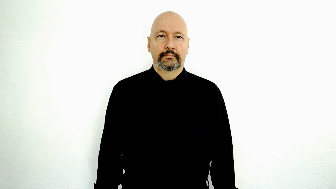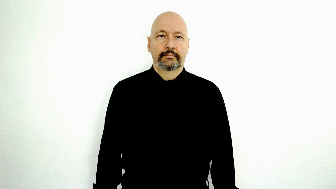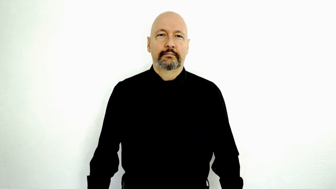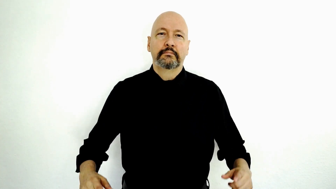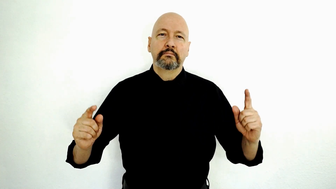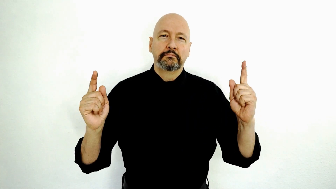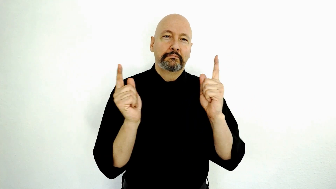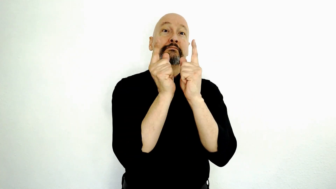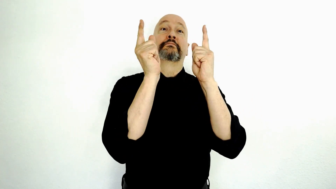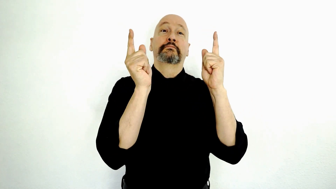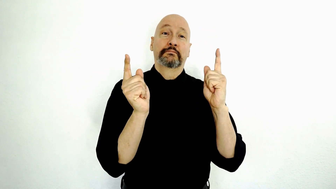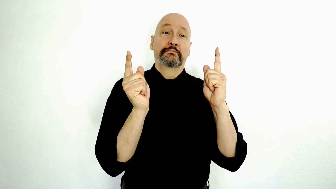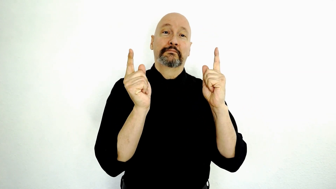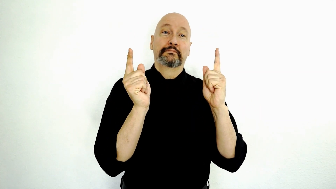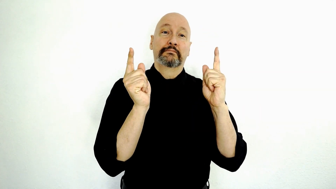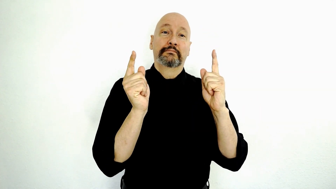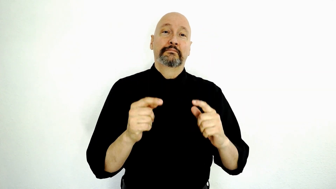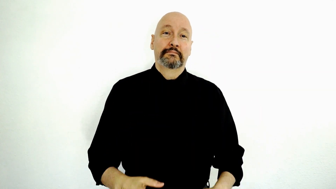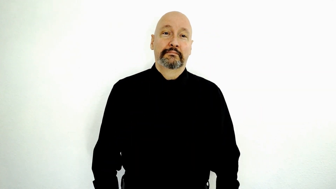BUMP-INTO / run into / unexpectedly meet